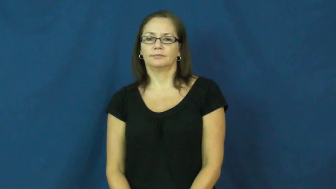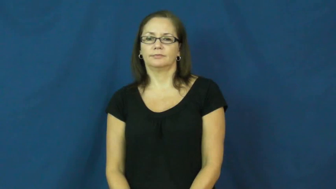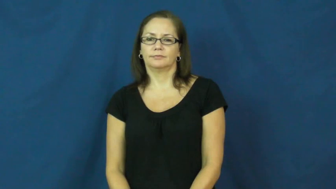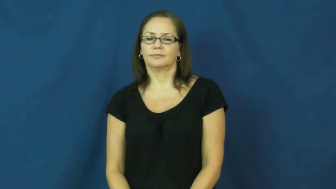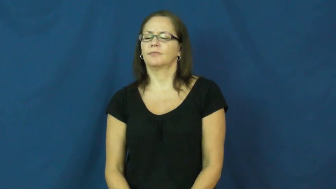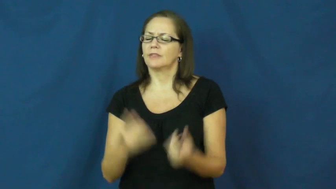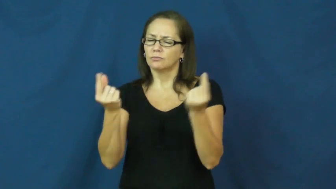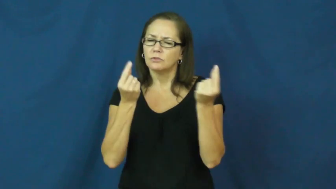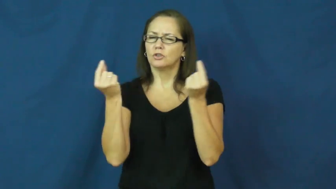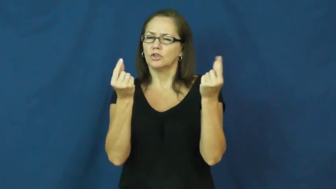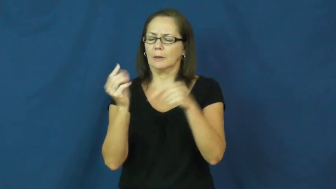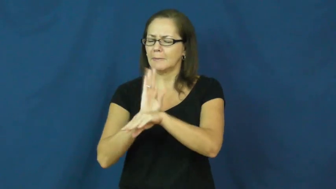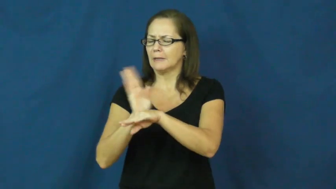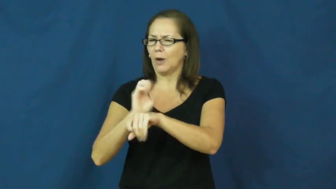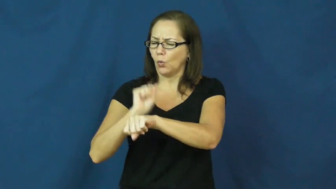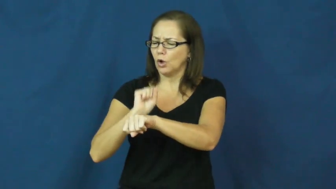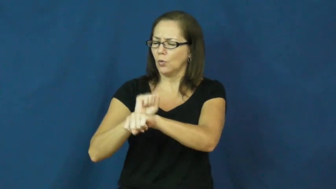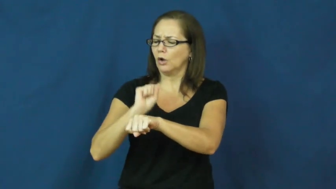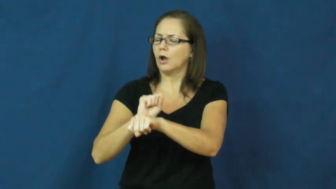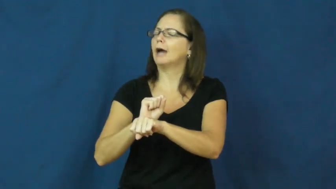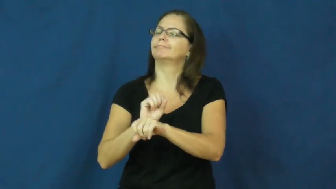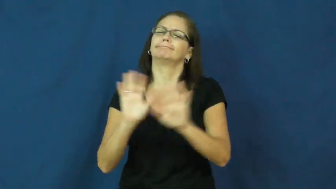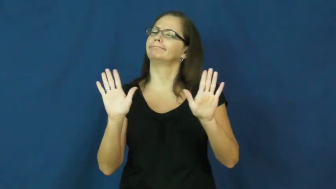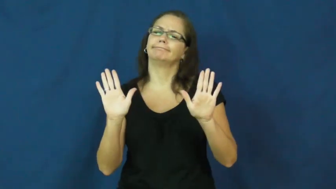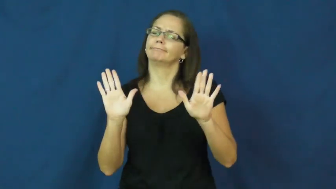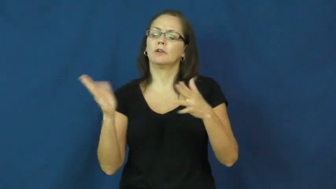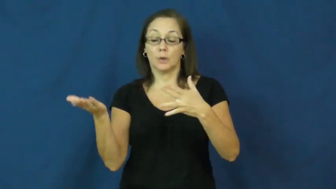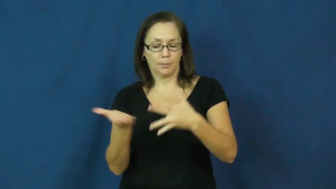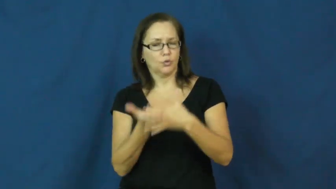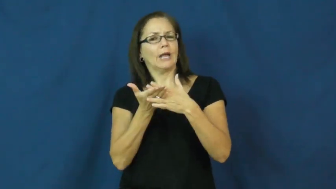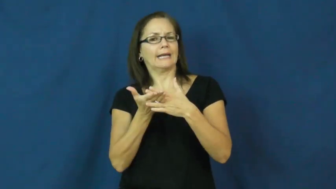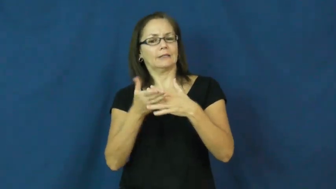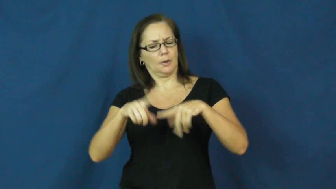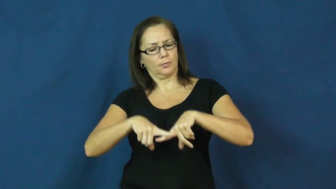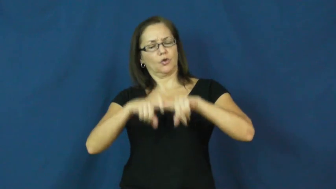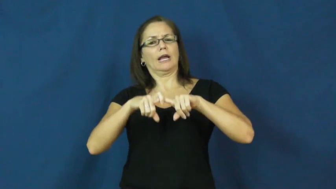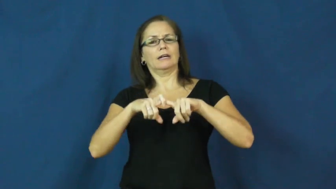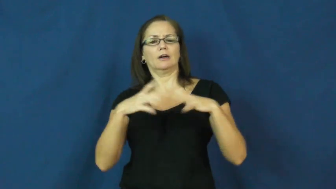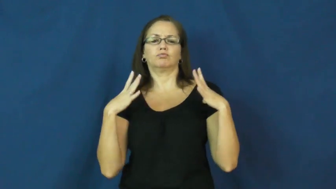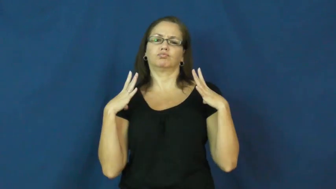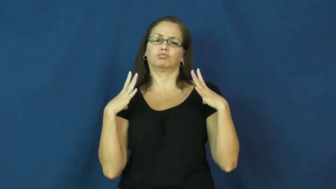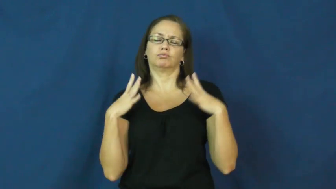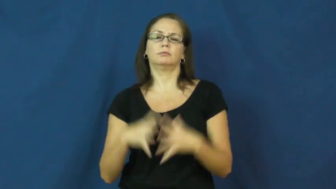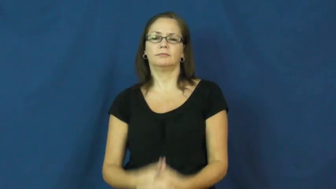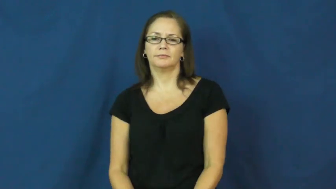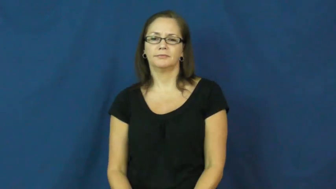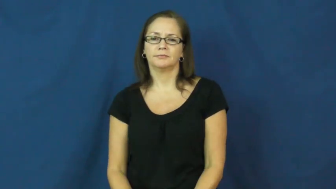call it a day